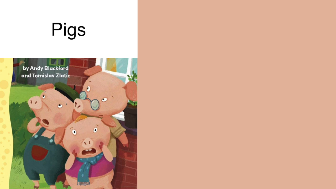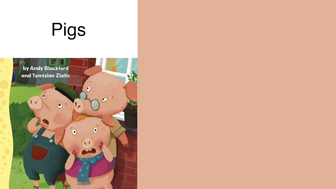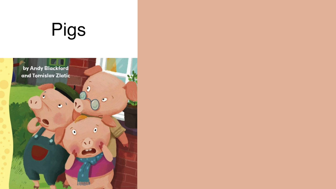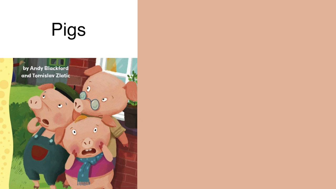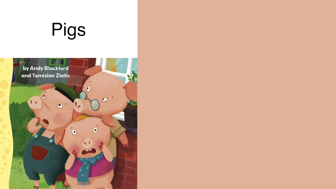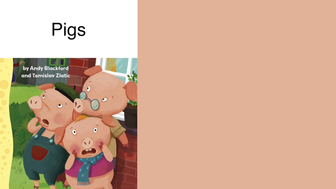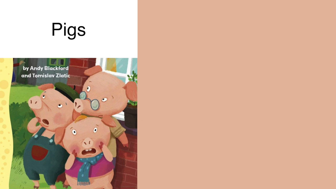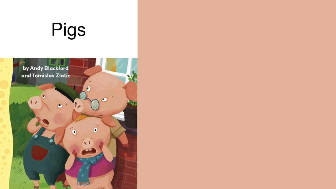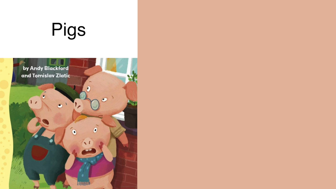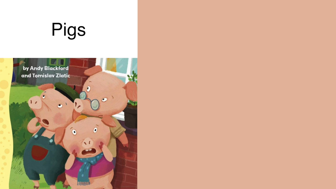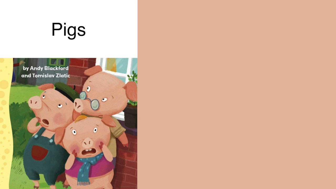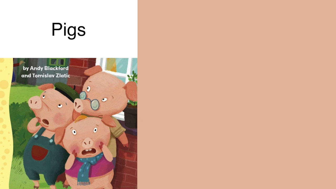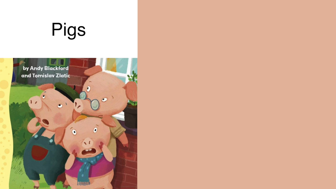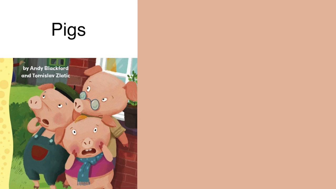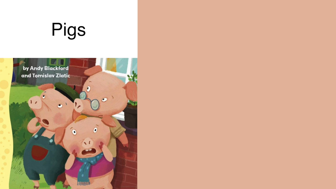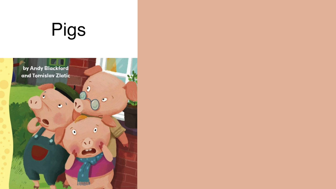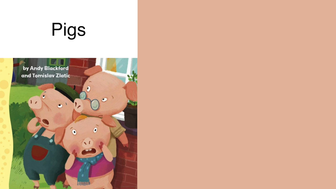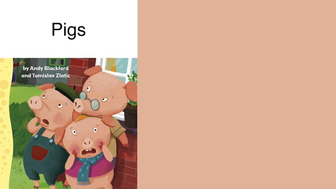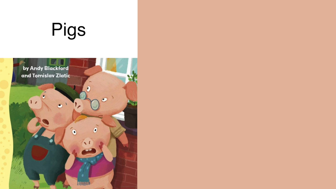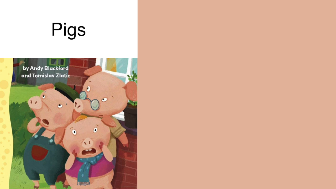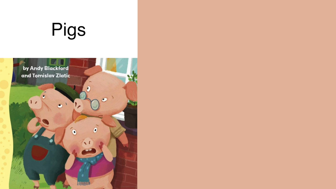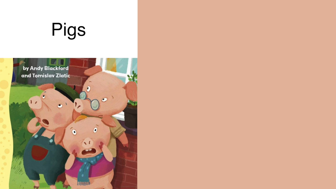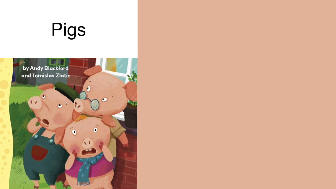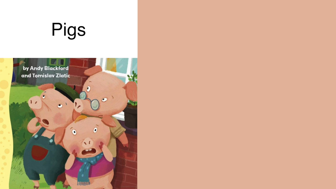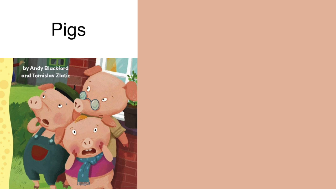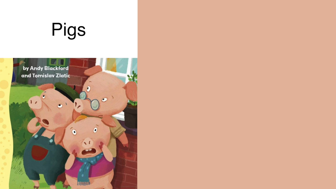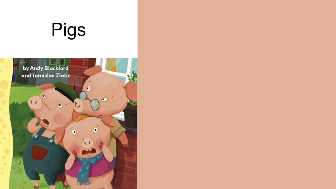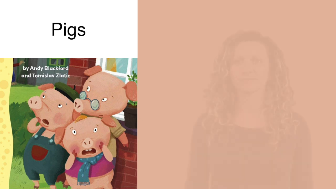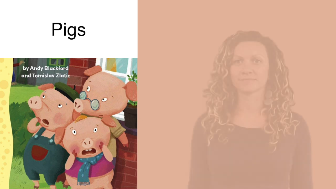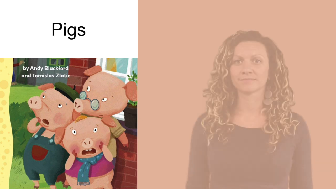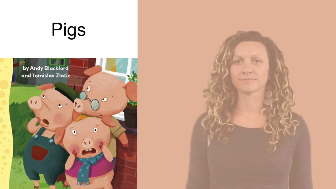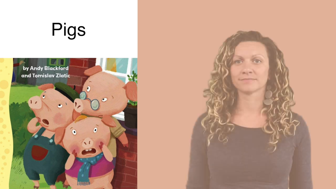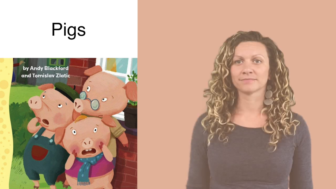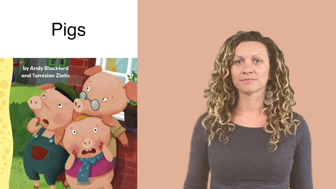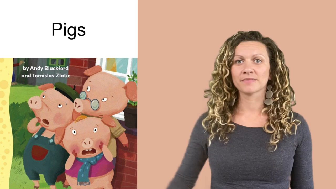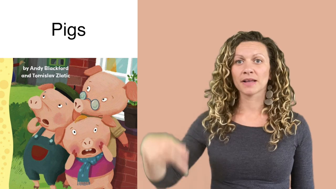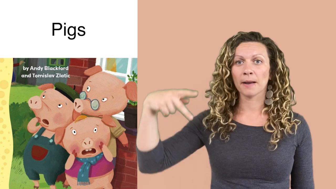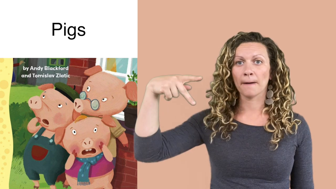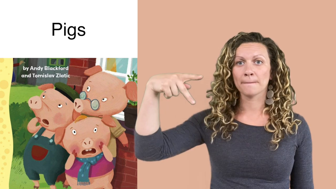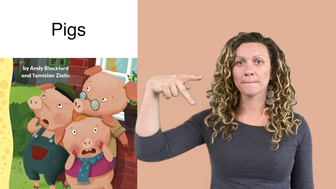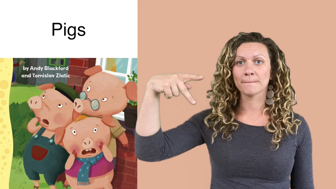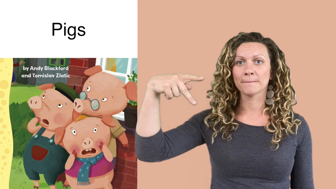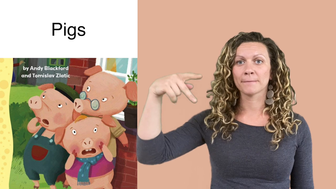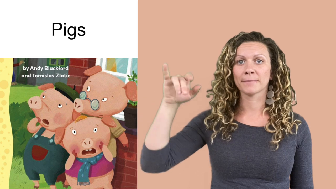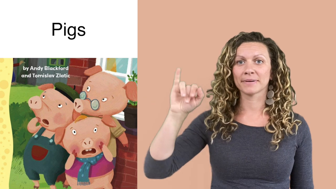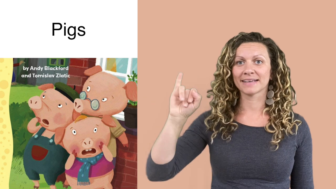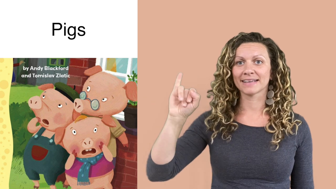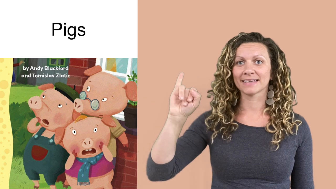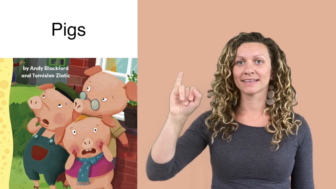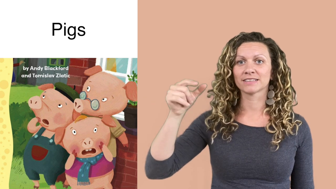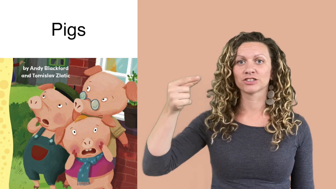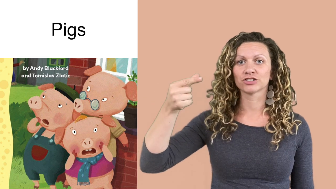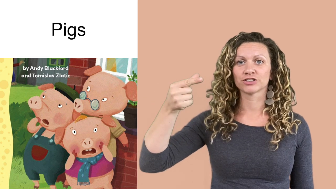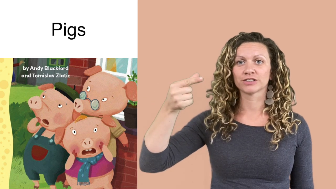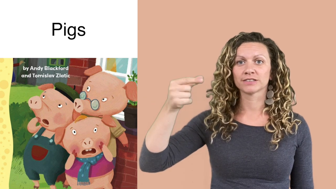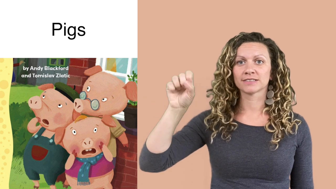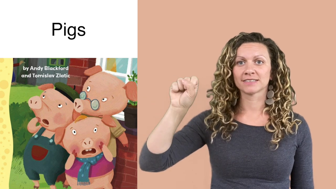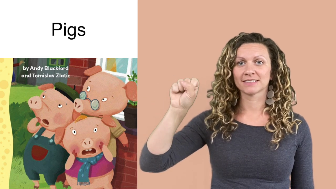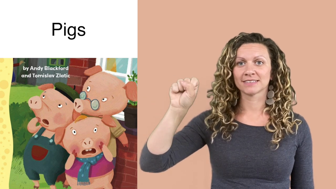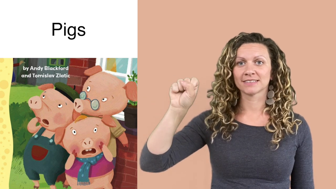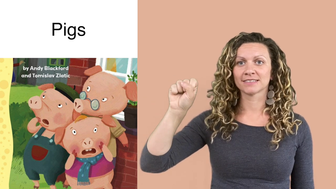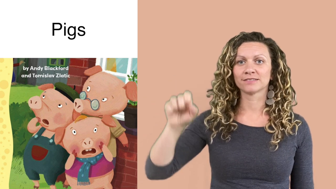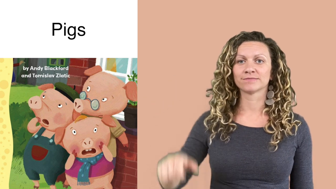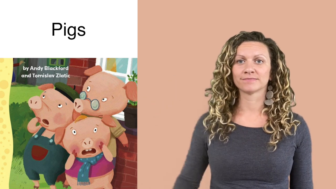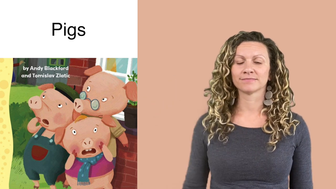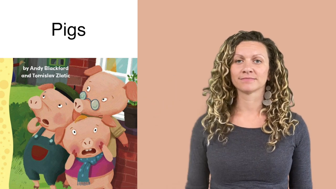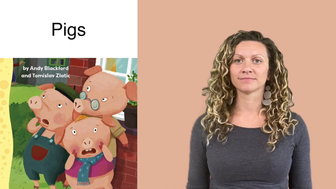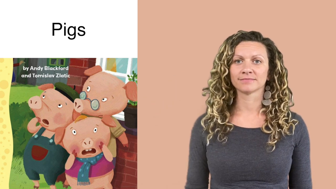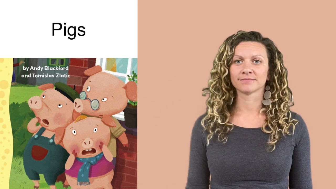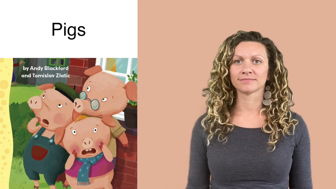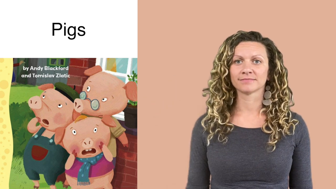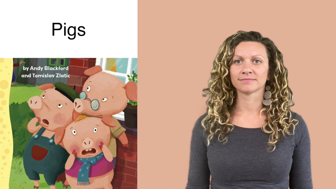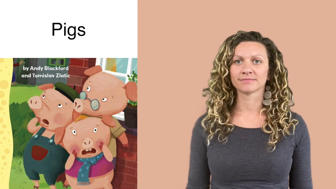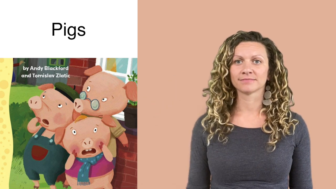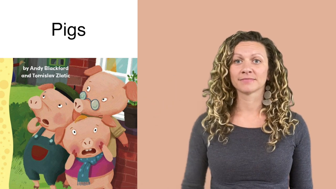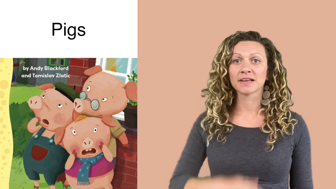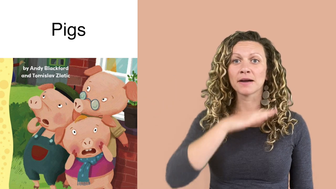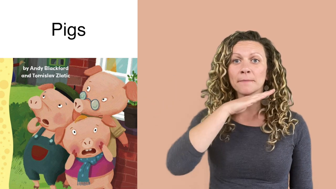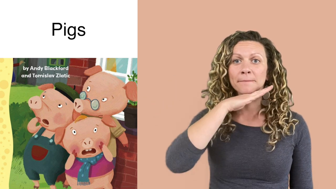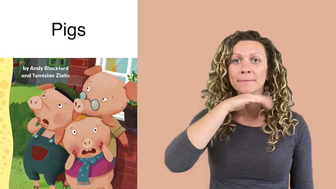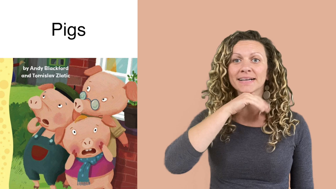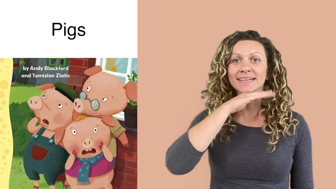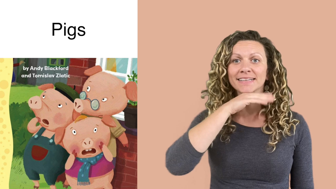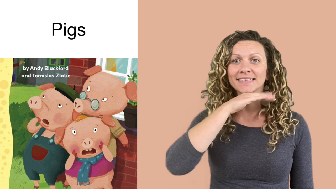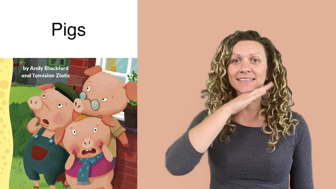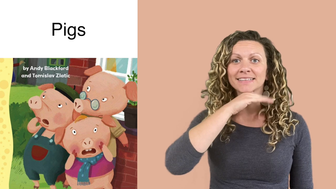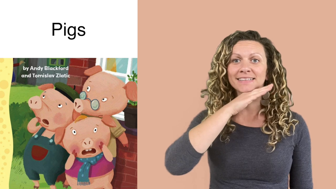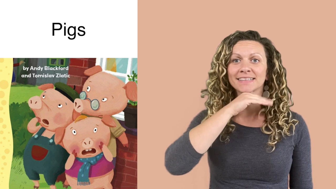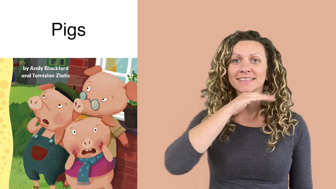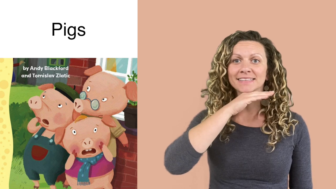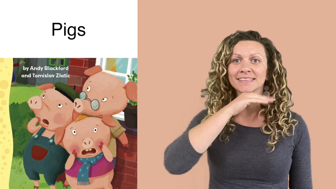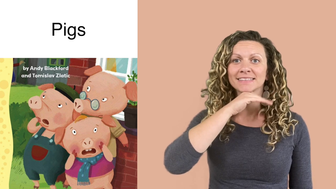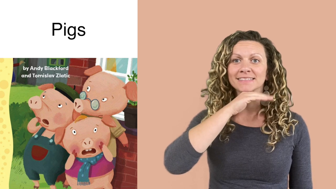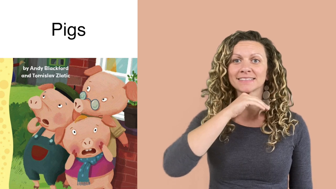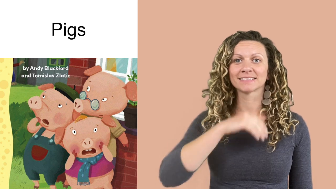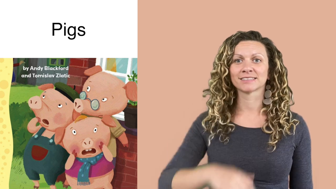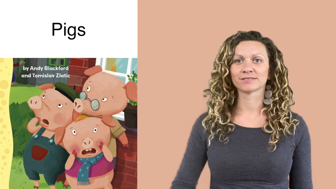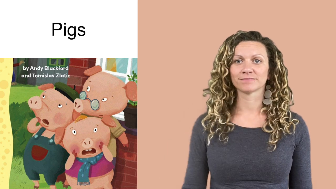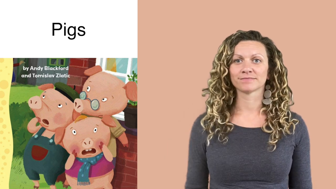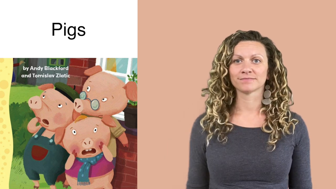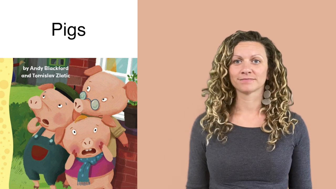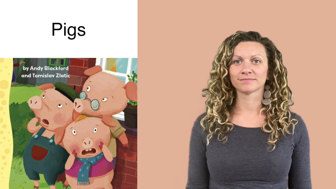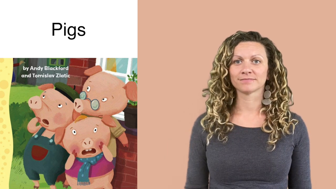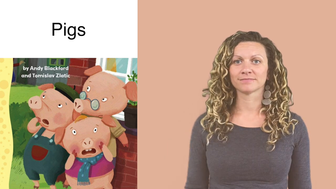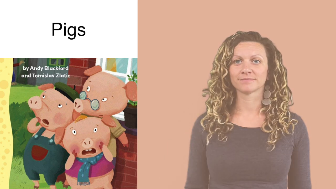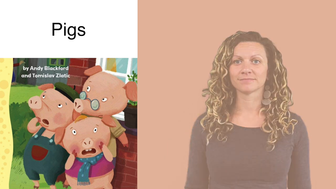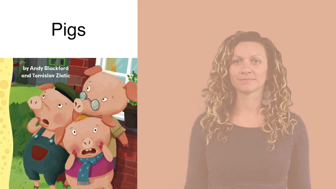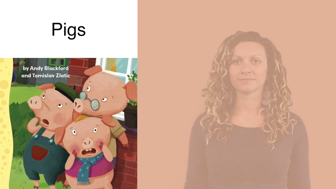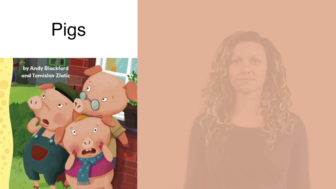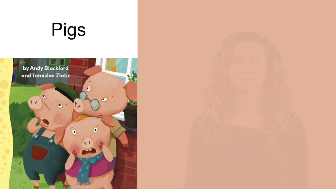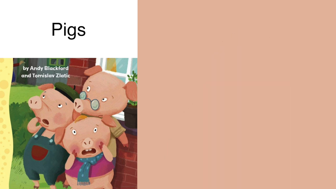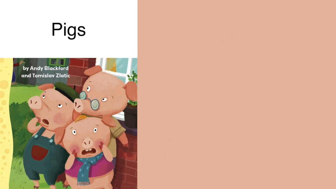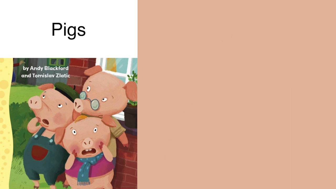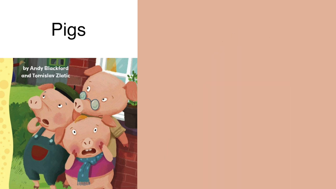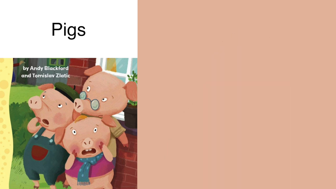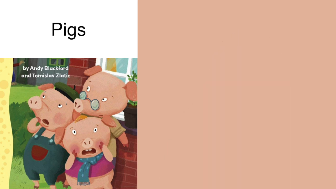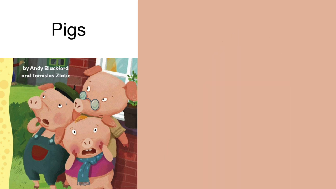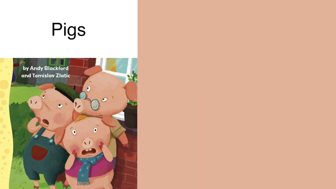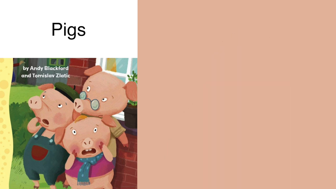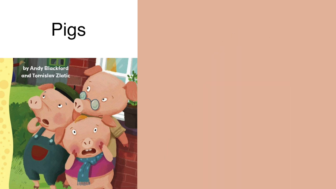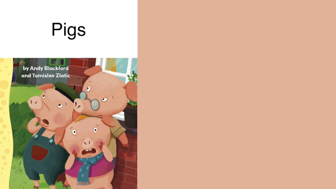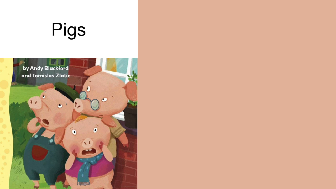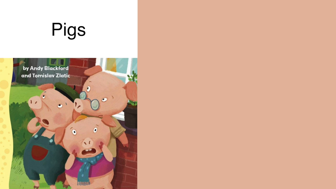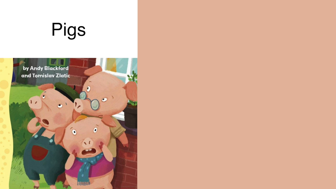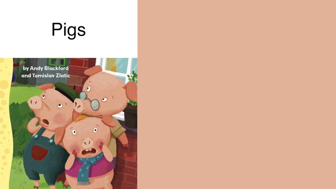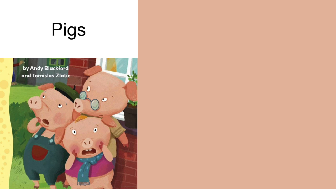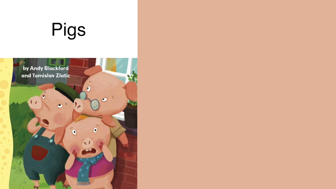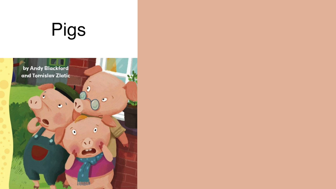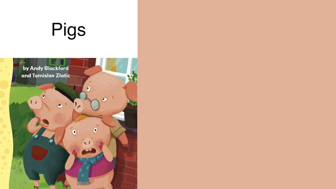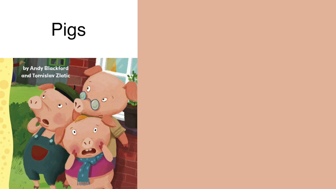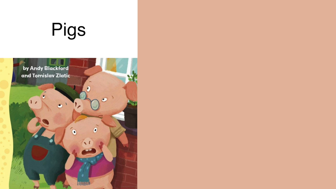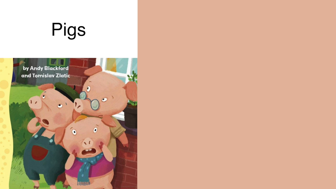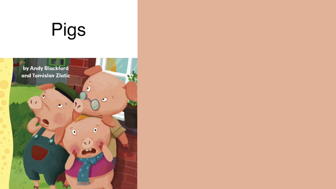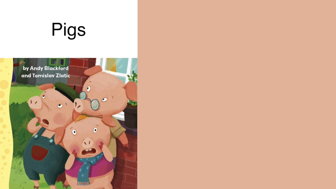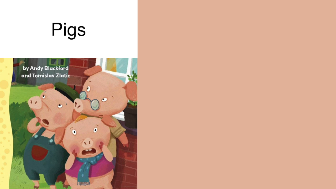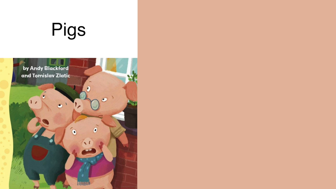Pigs